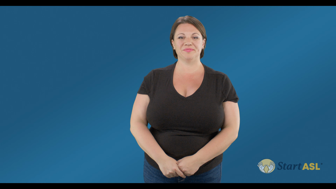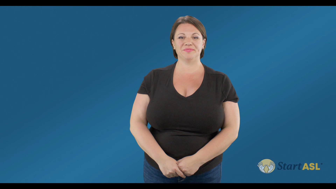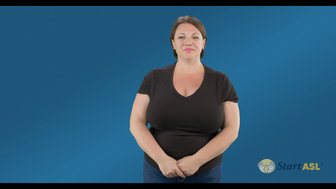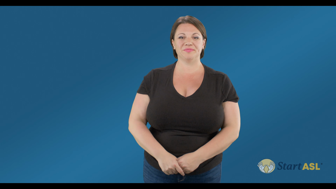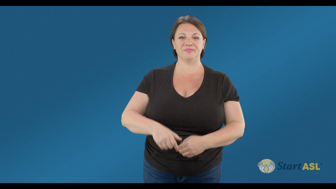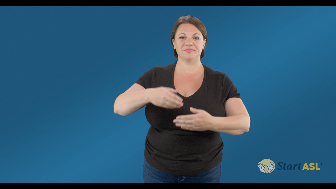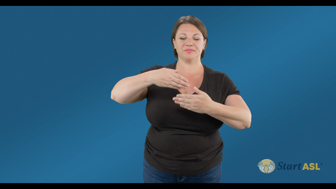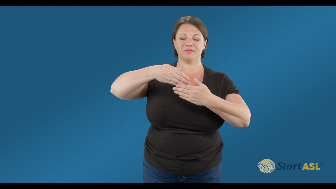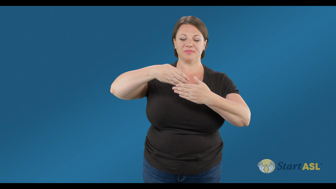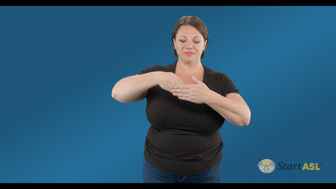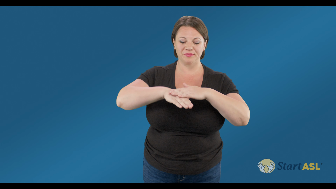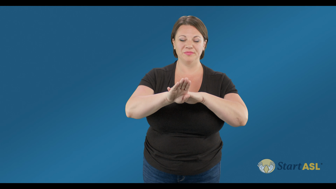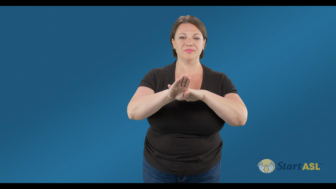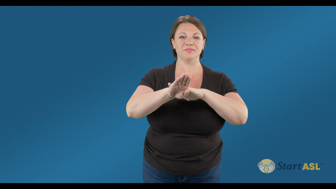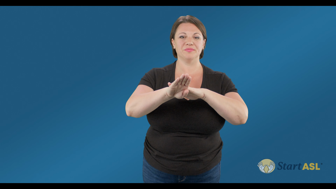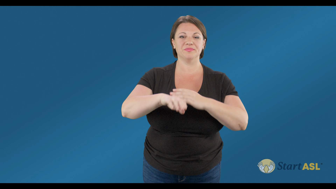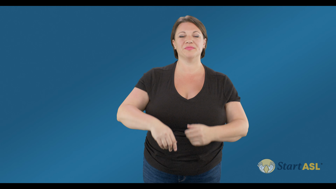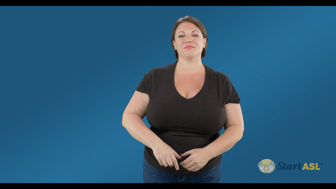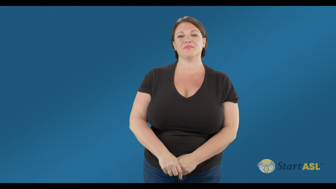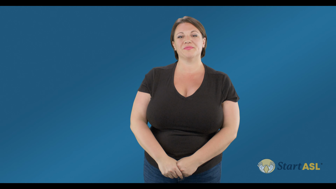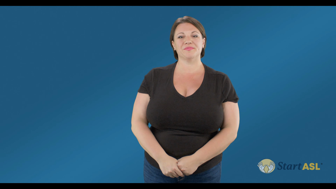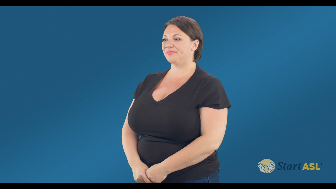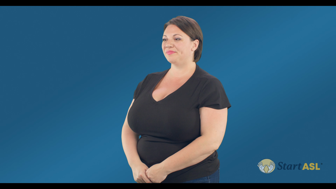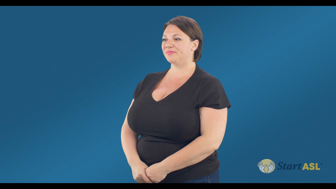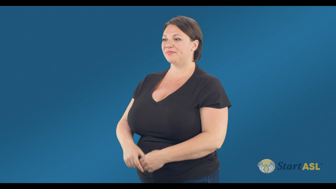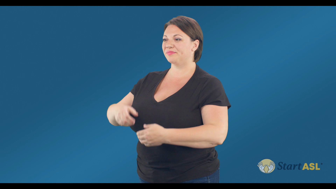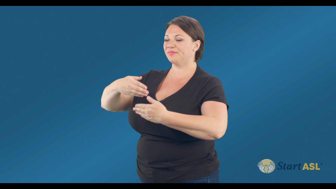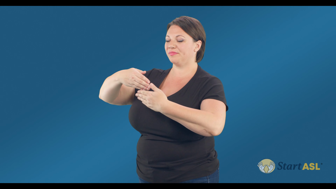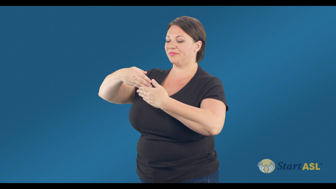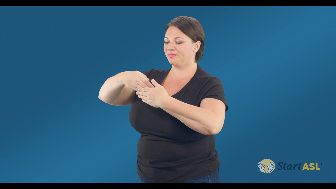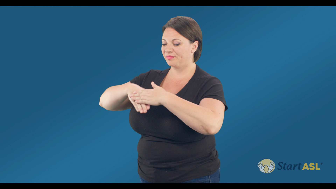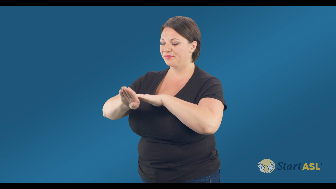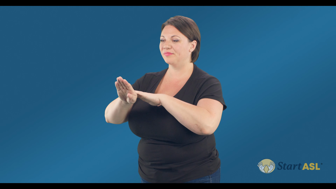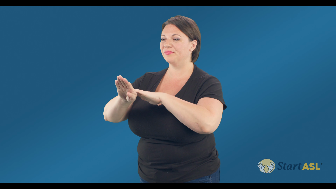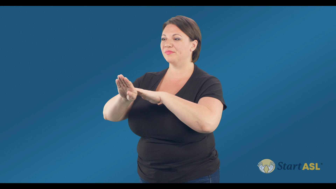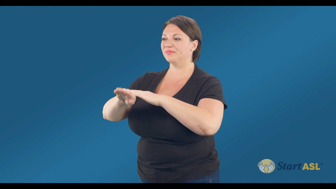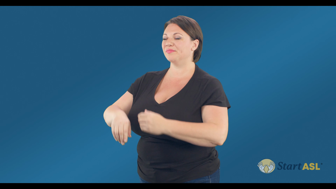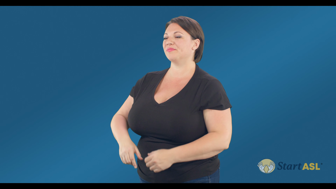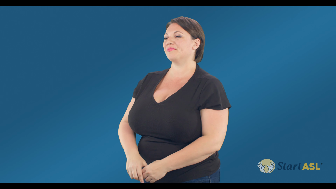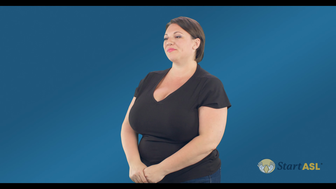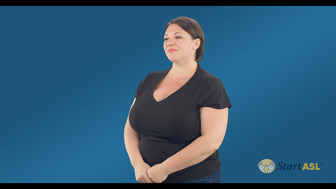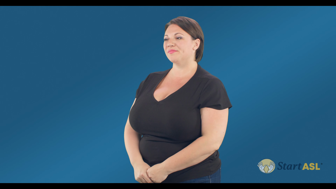go in enter